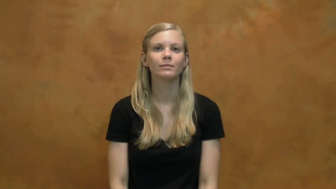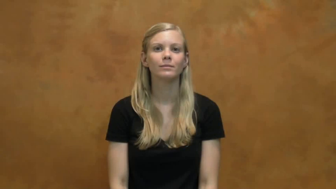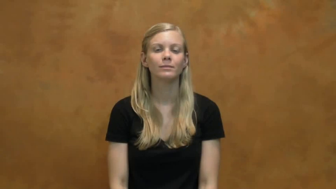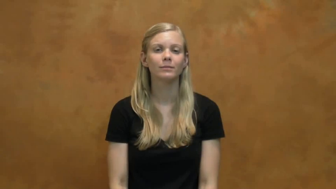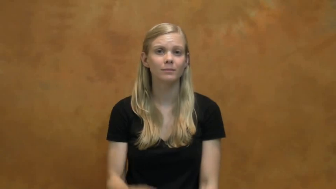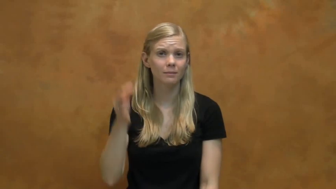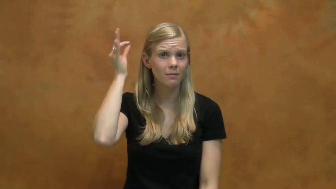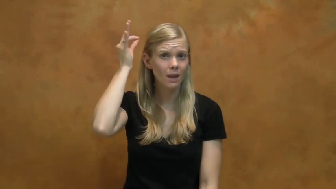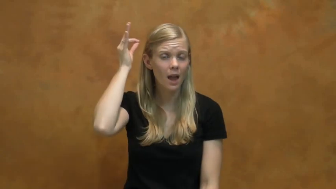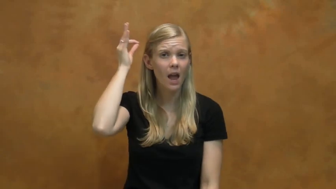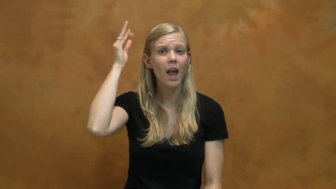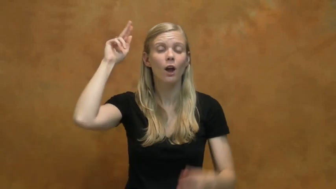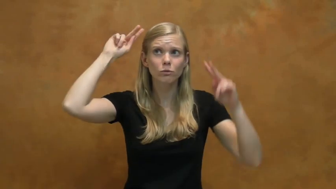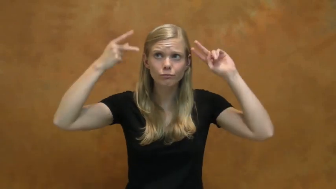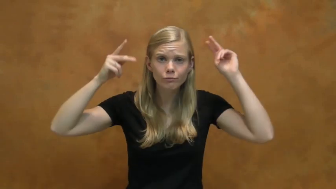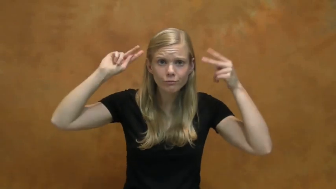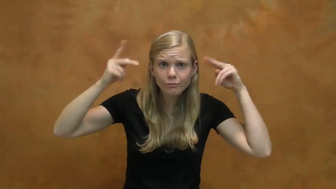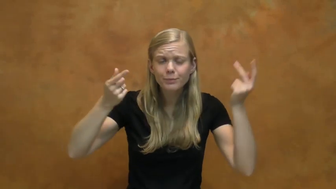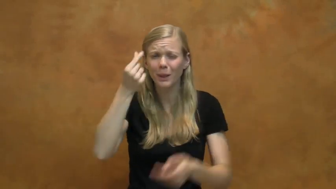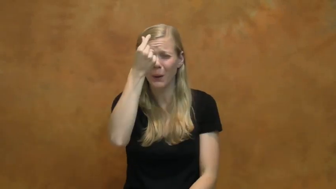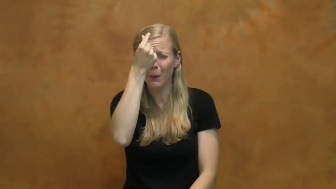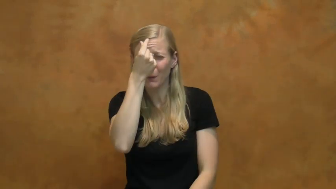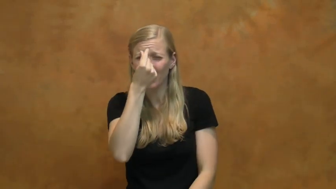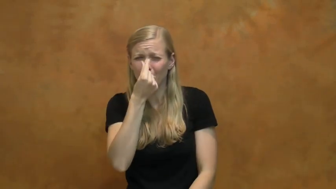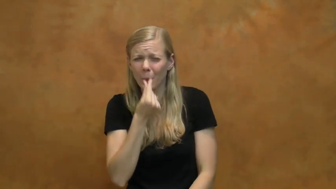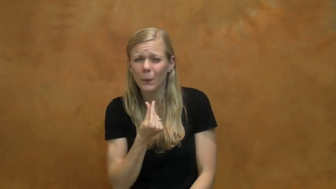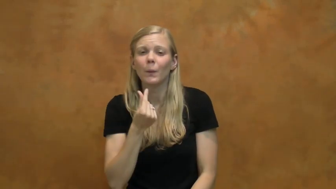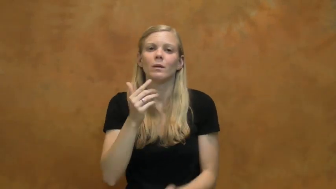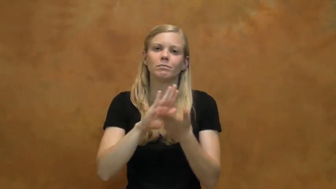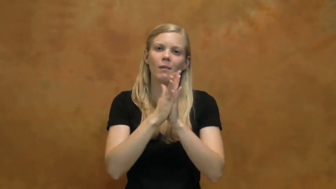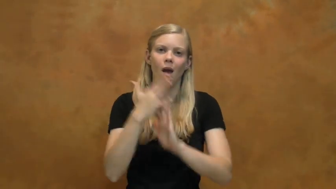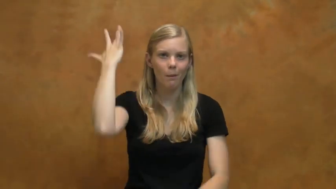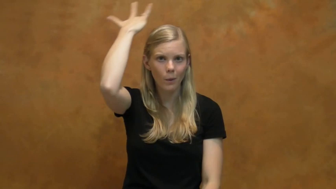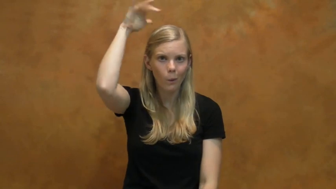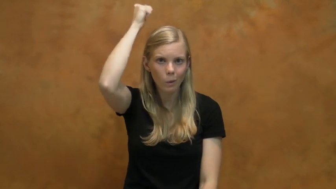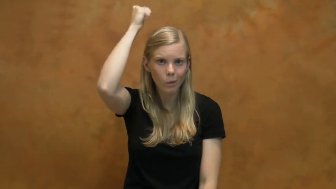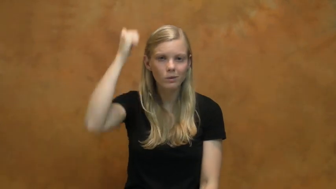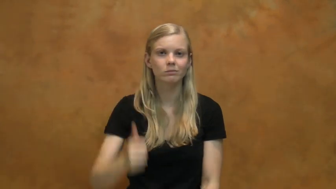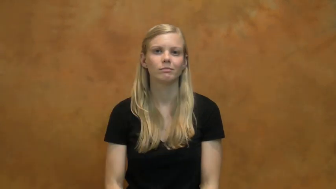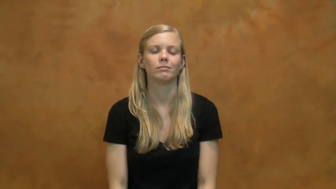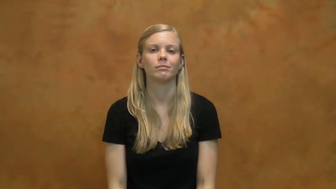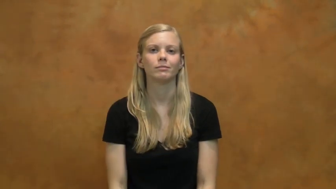hair loss